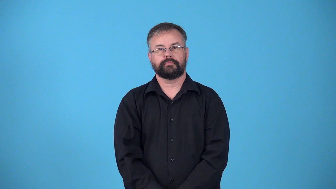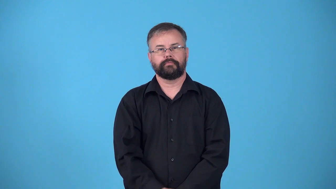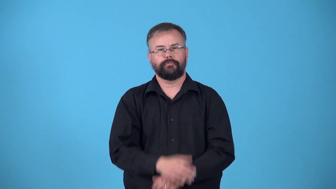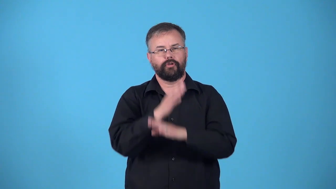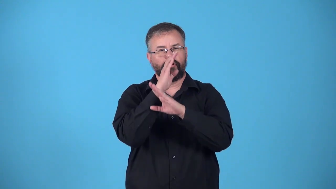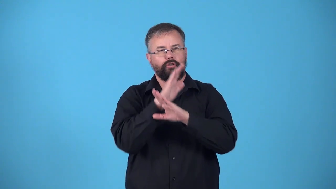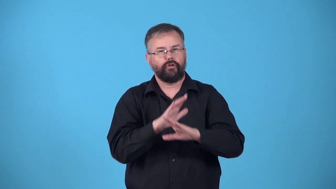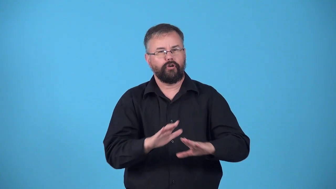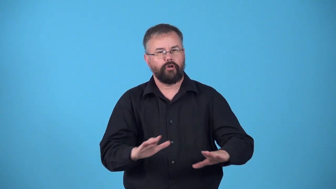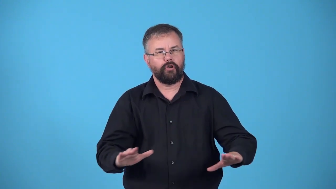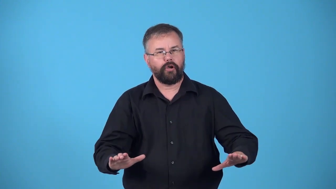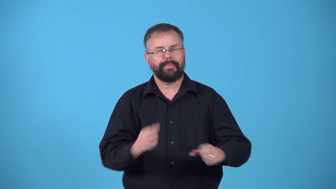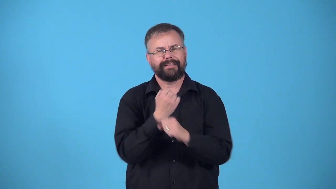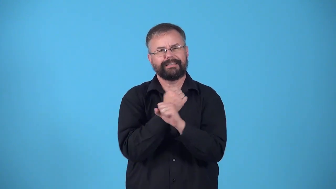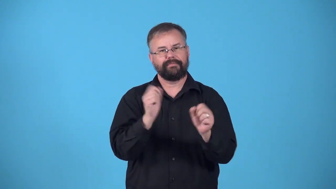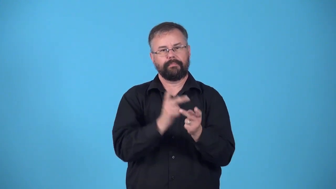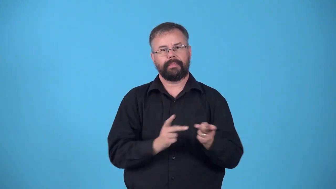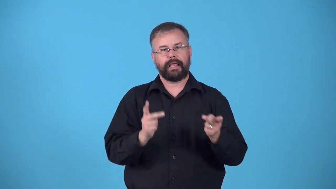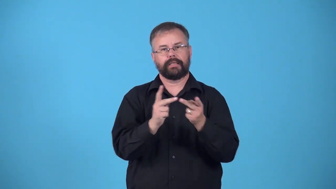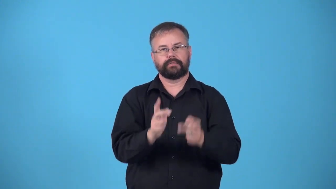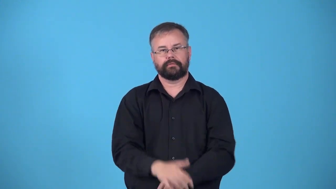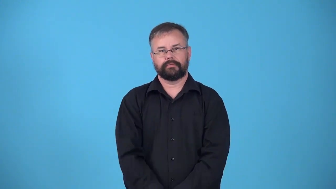oasis-calm safe place